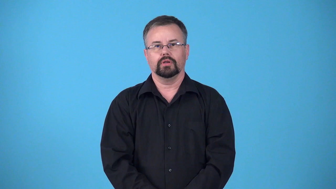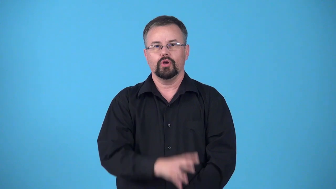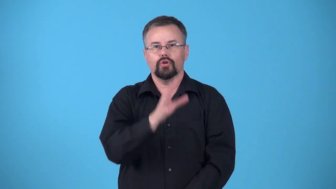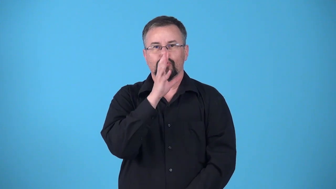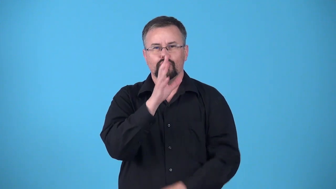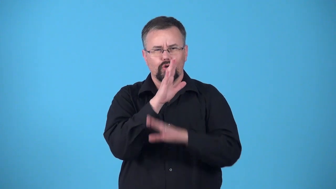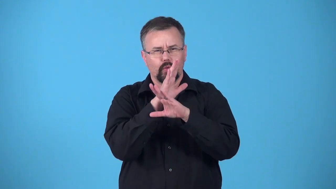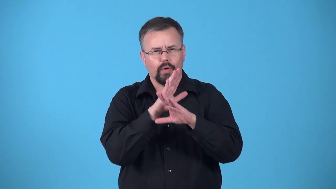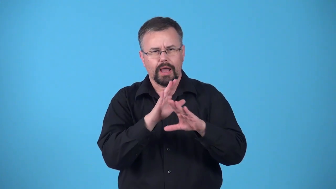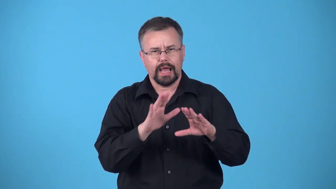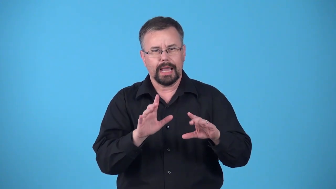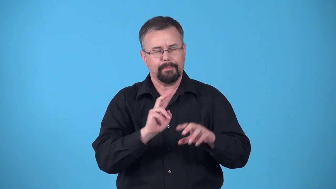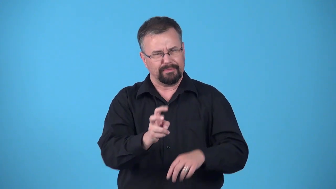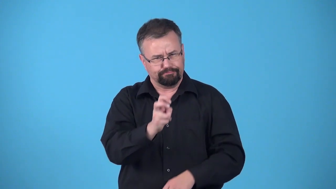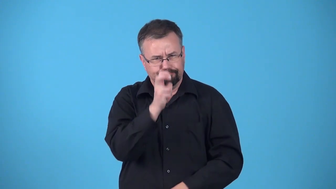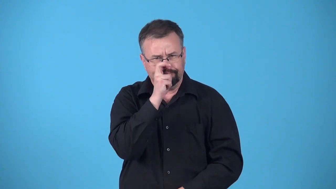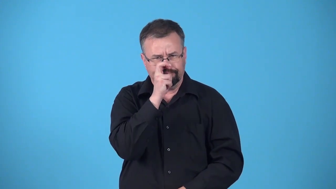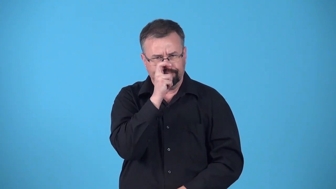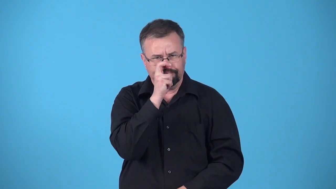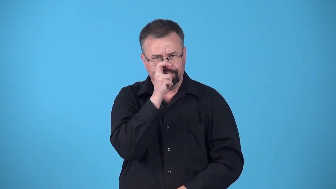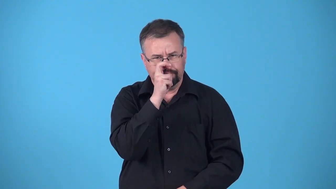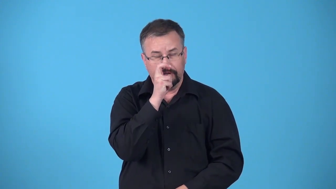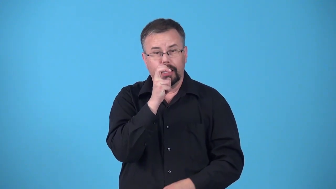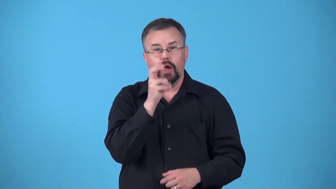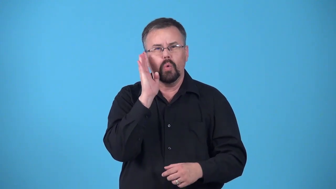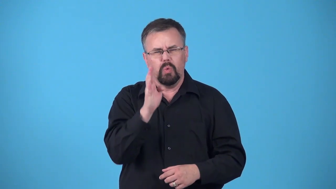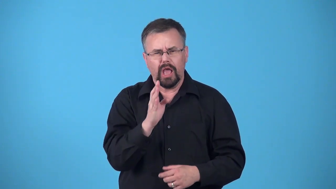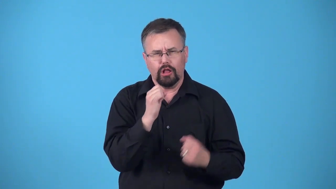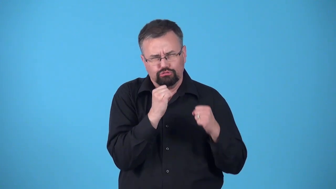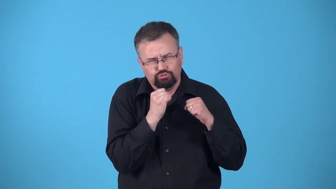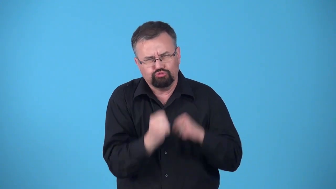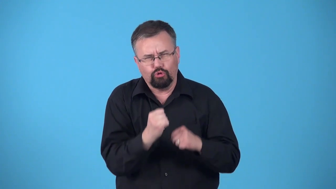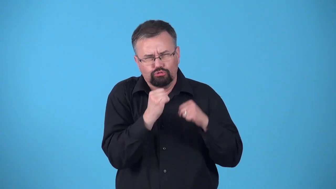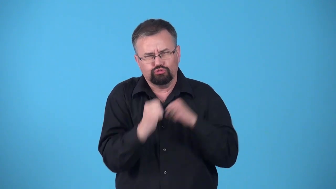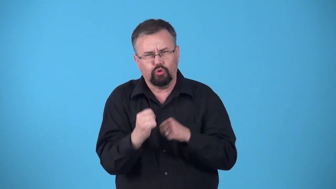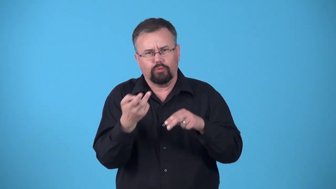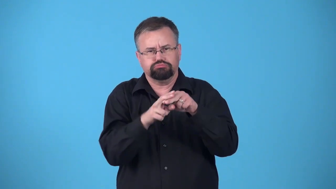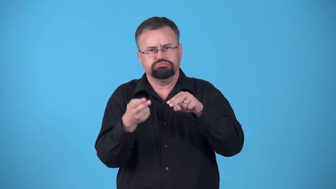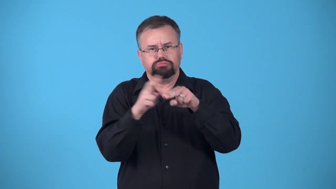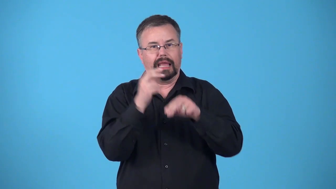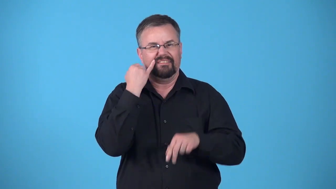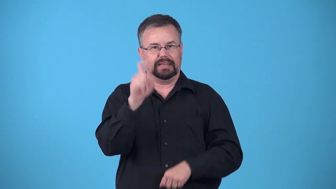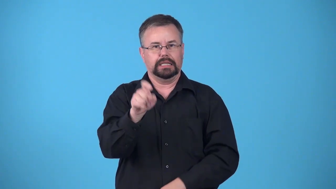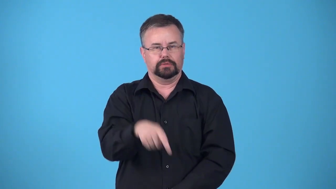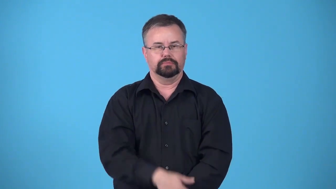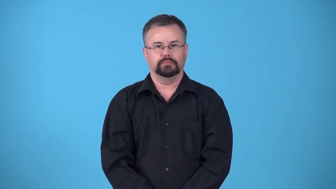speak softly and carry a big stick